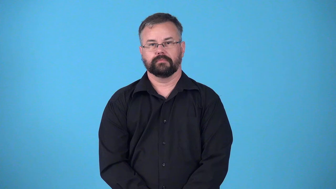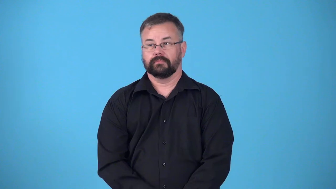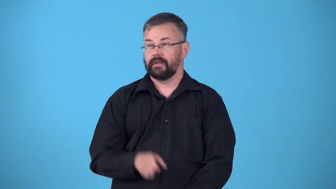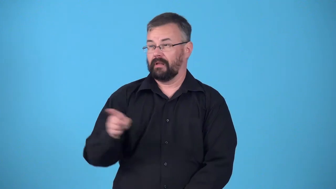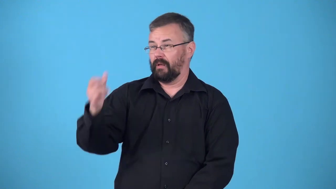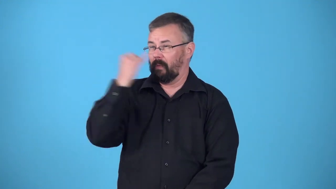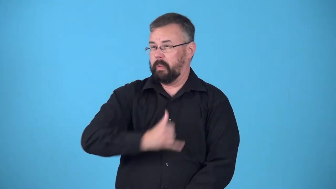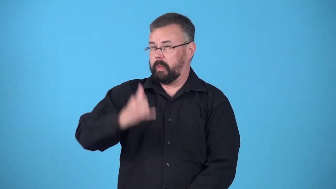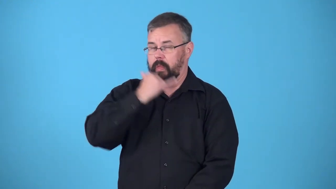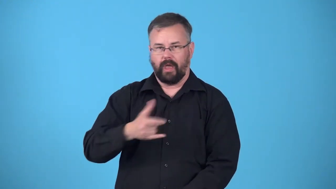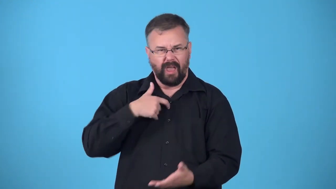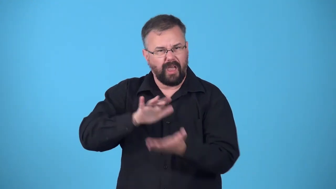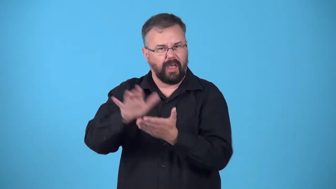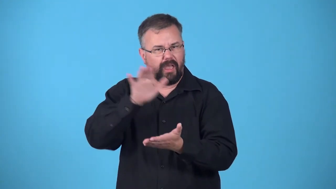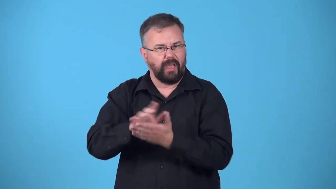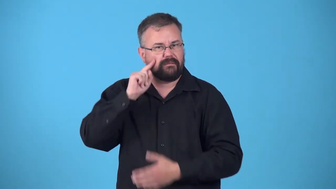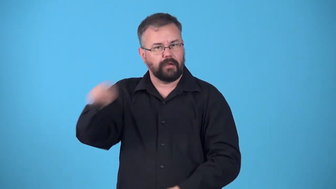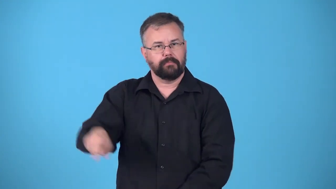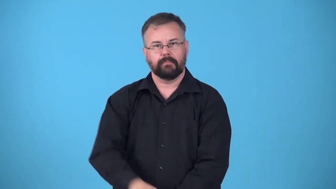clean up after, clean up